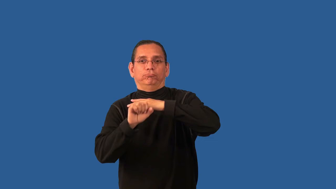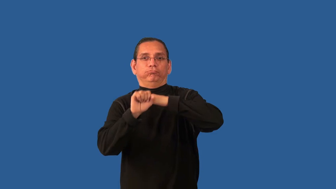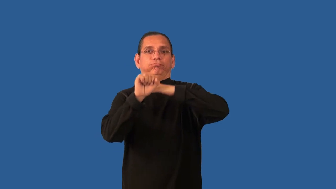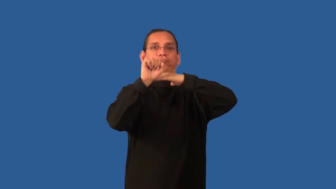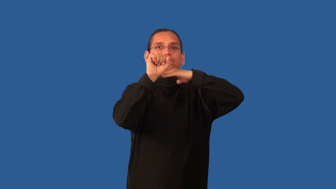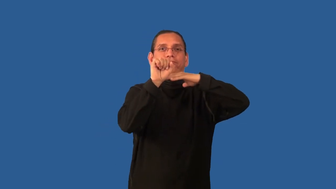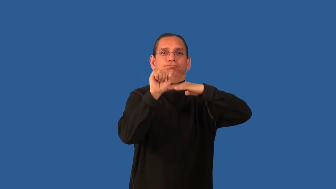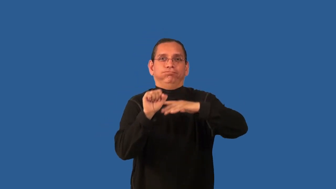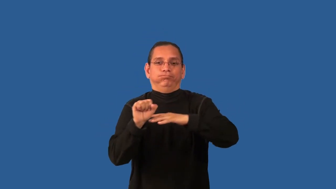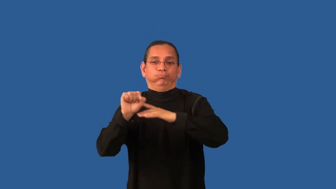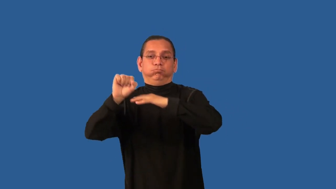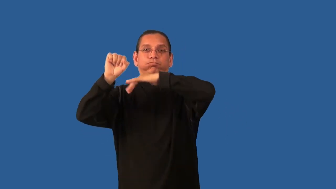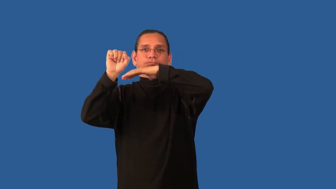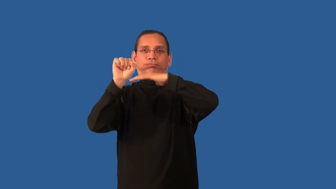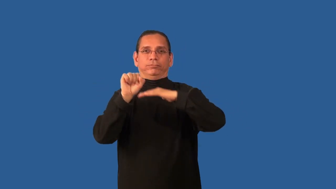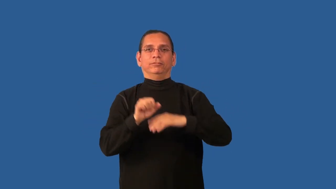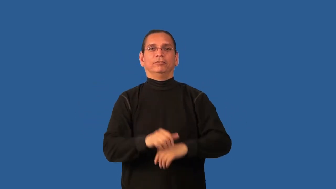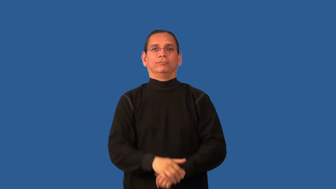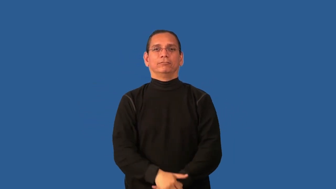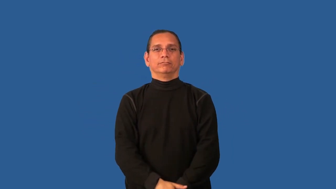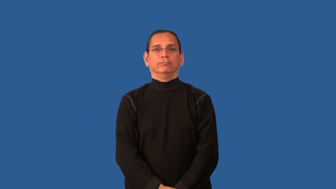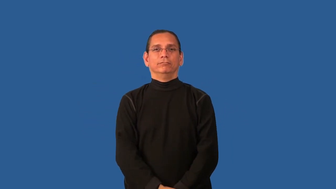jack-in-the-box